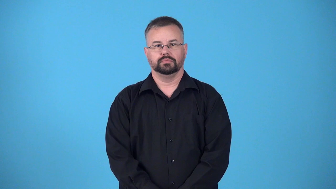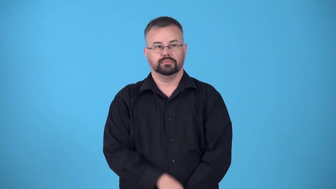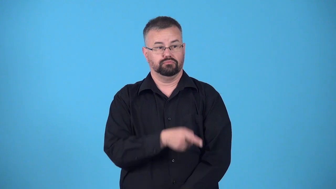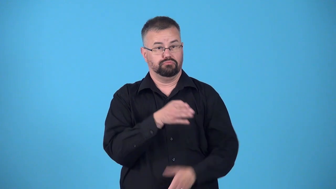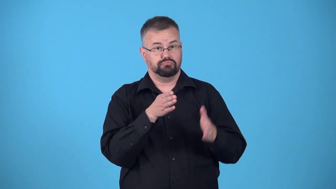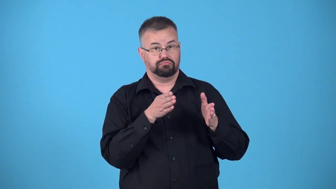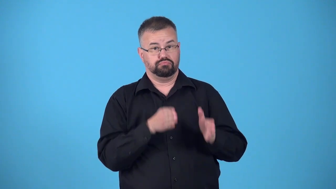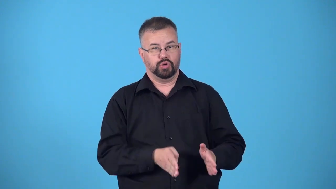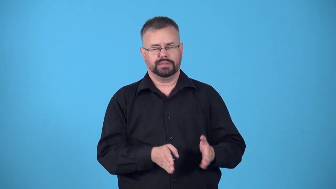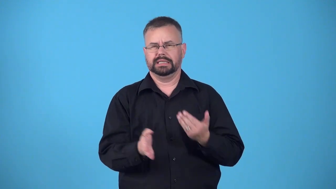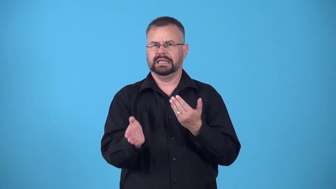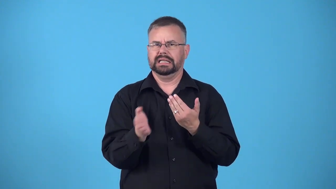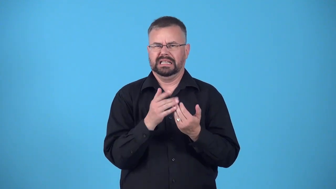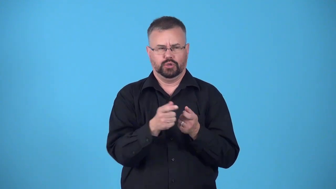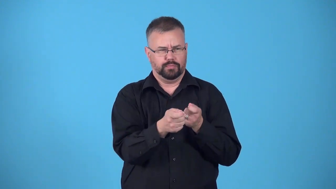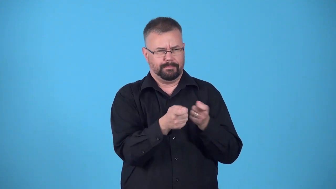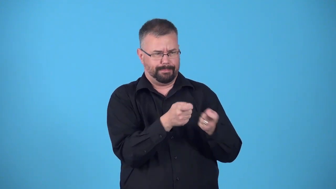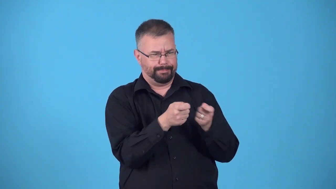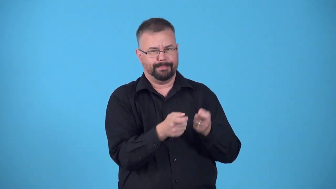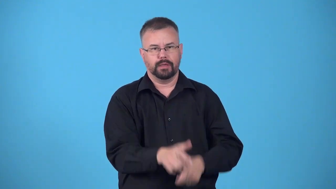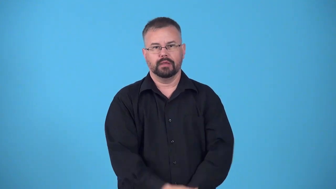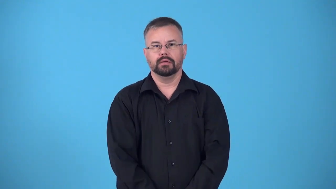puppet